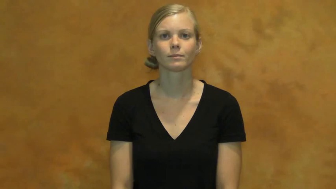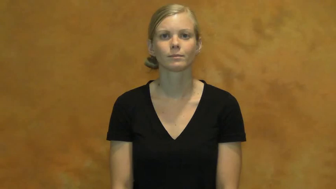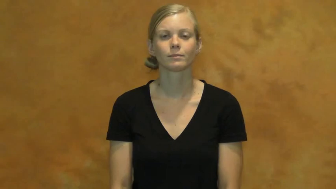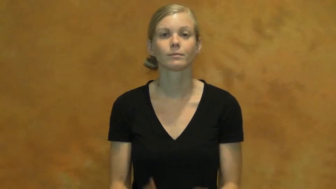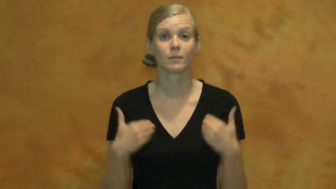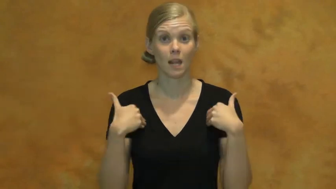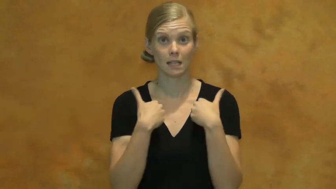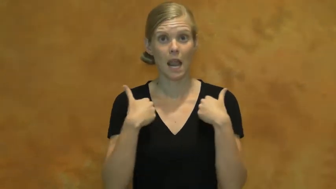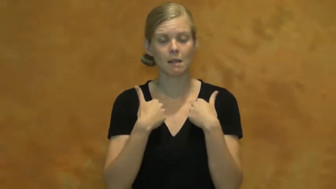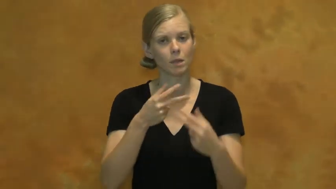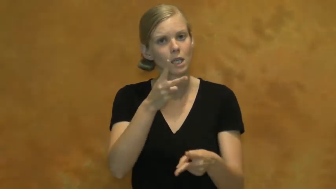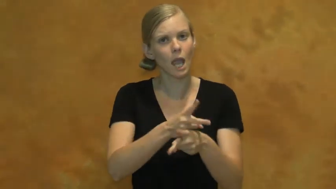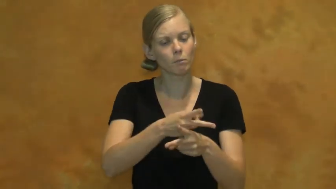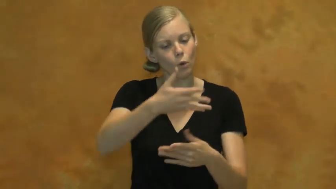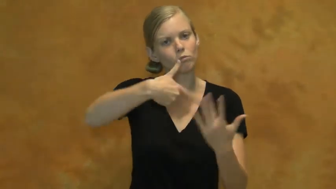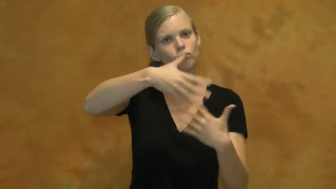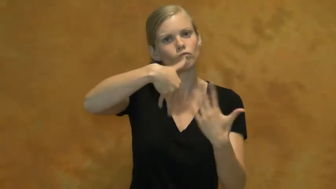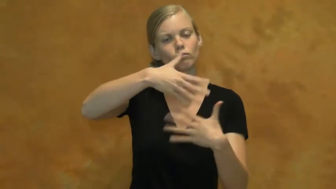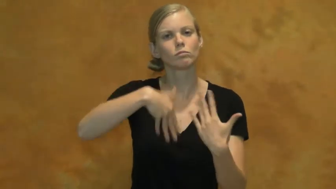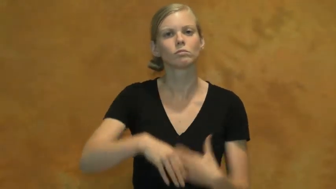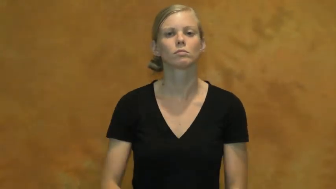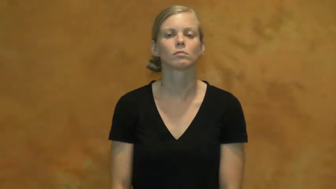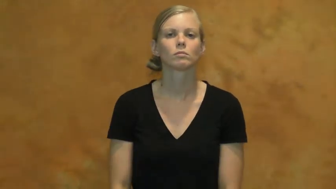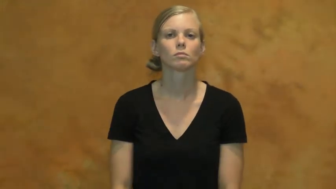pet